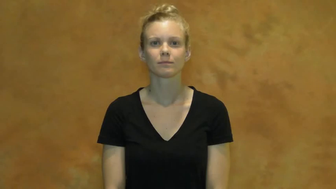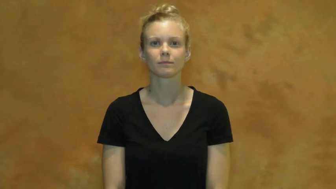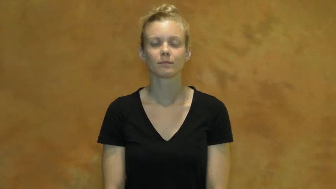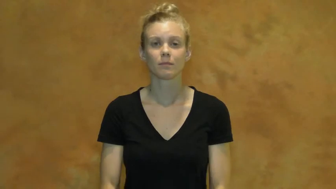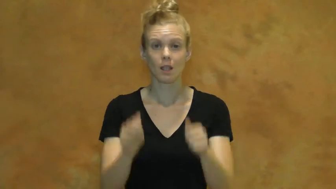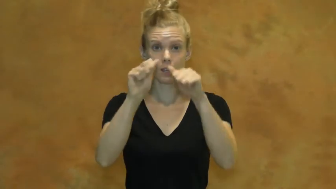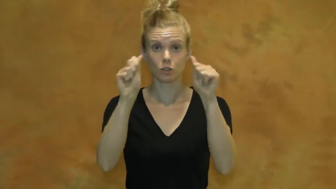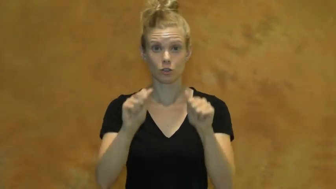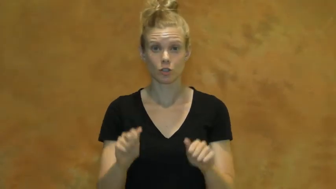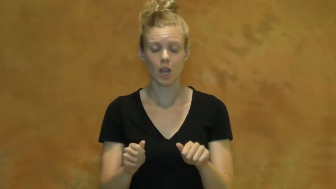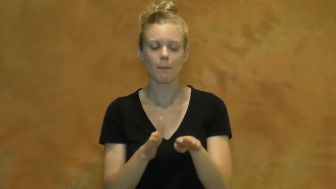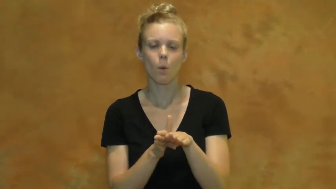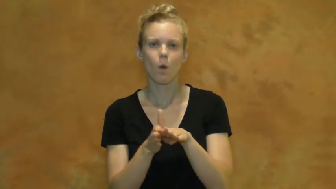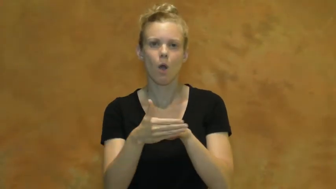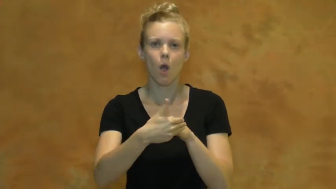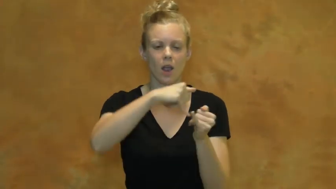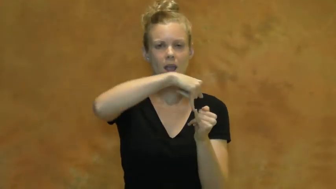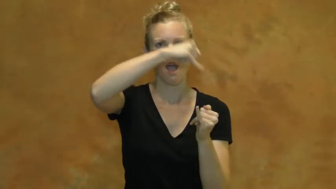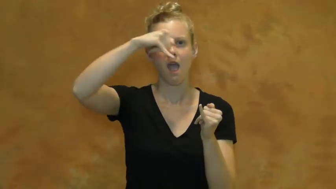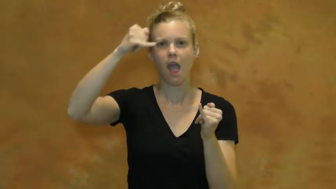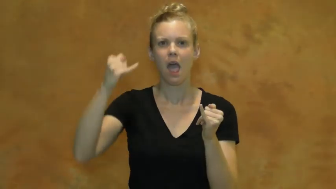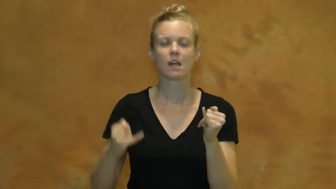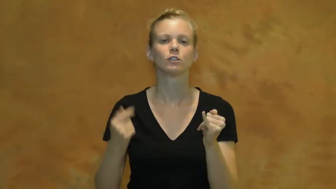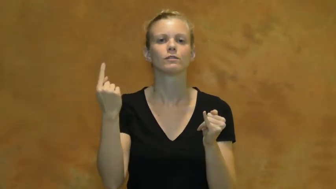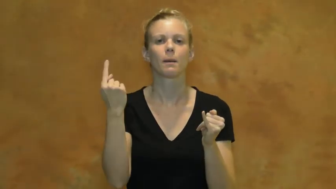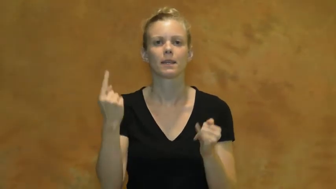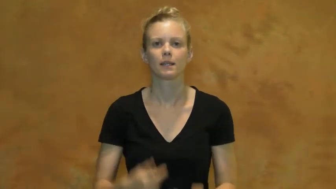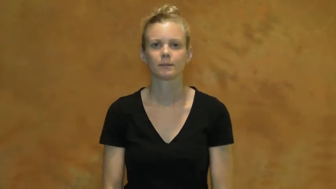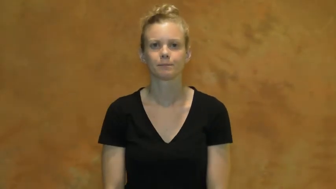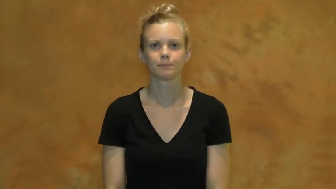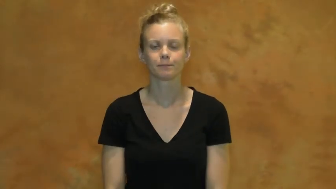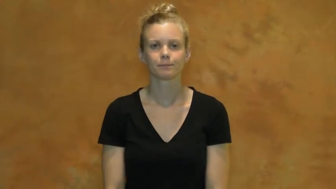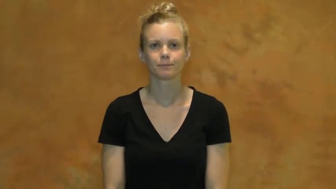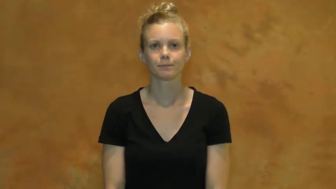profile